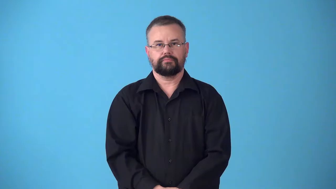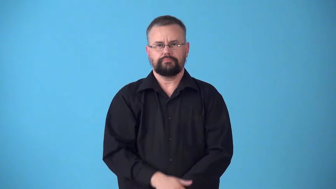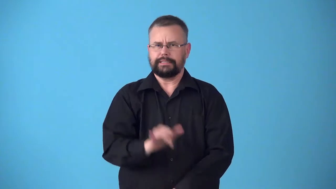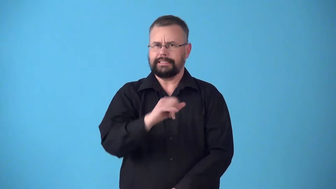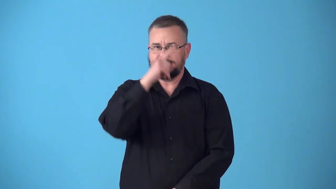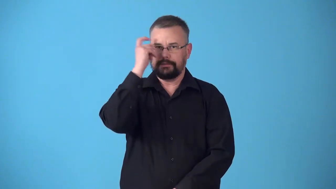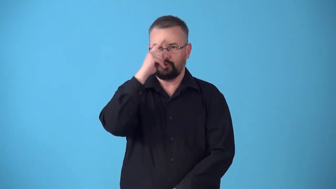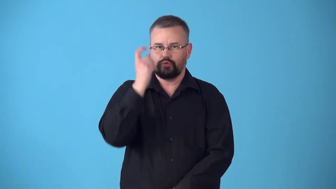summery,summerlike